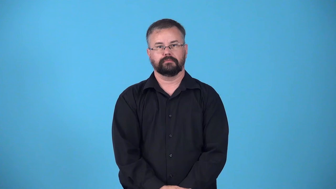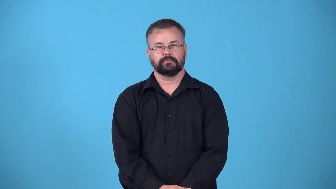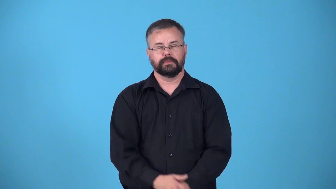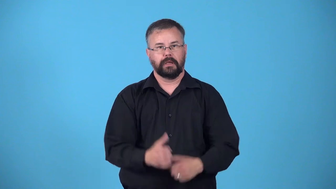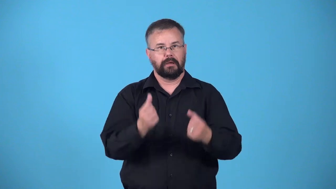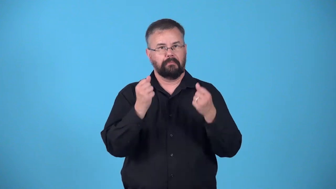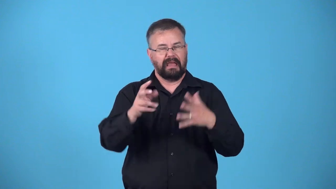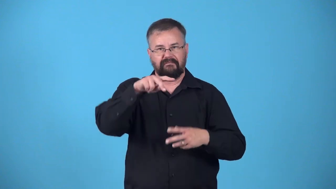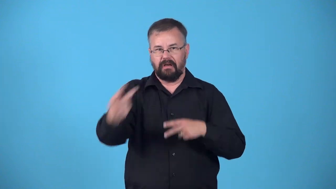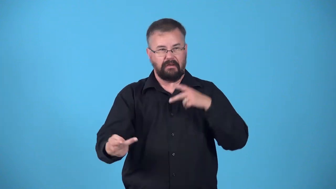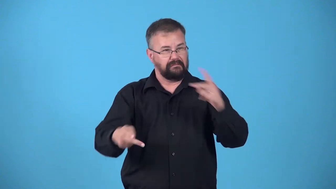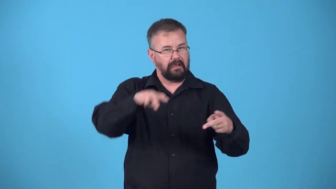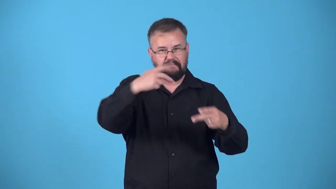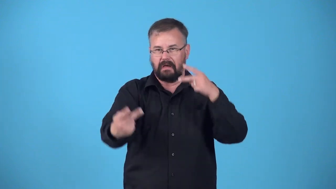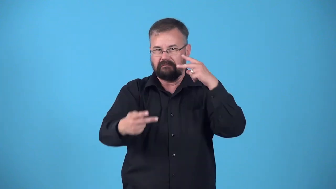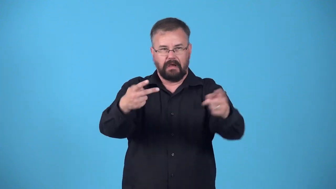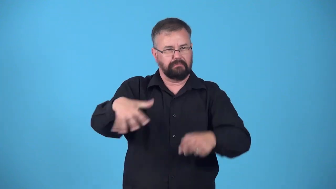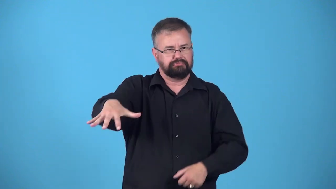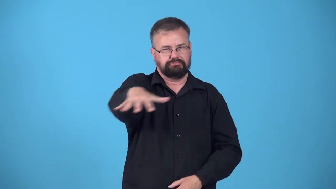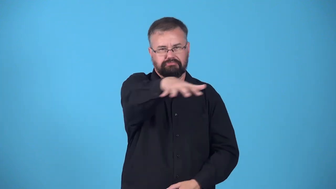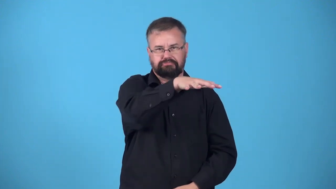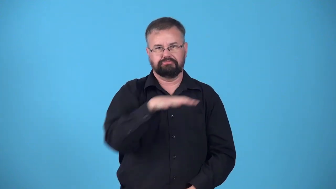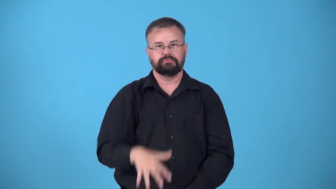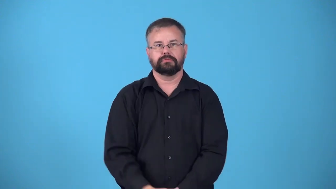fall about